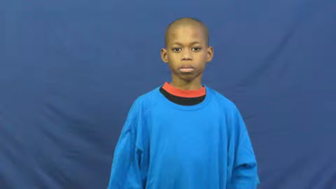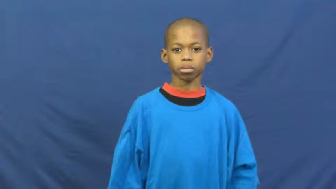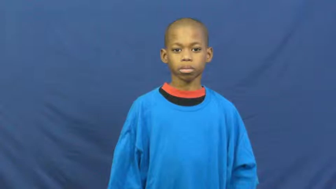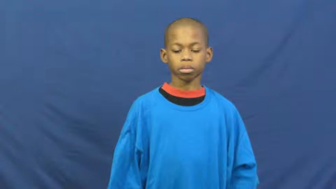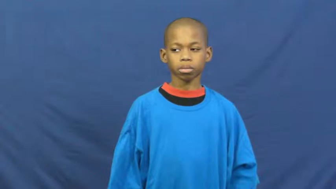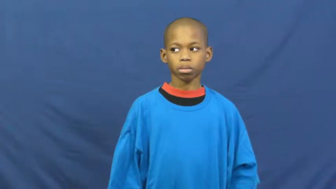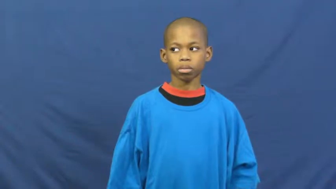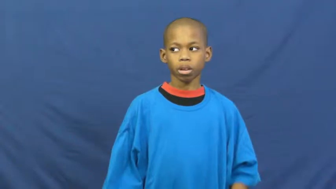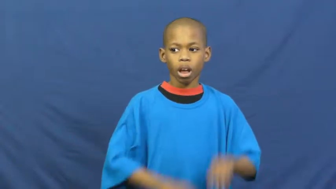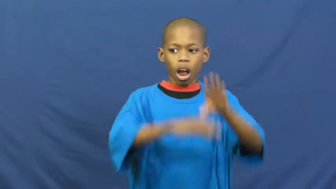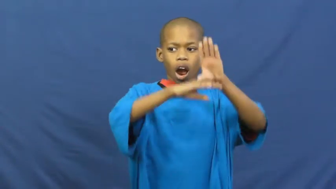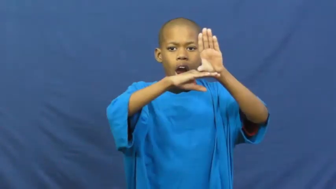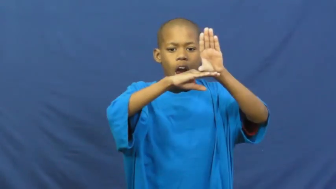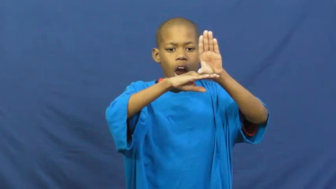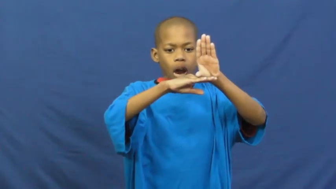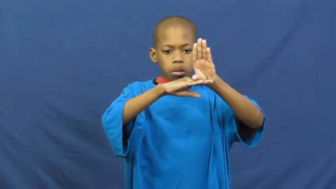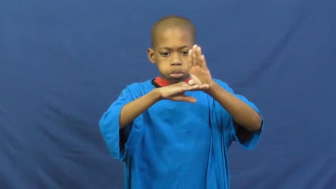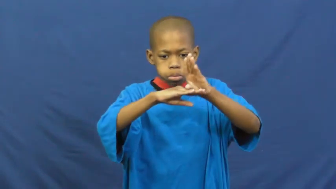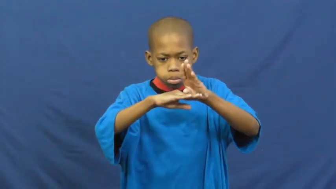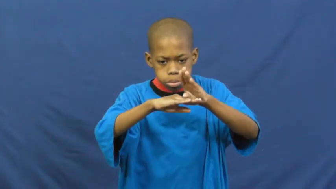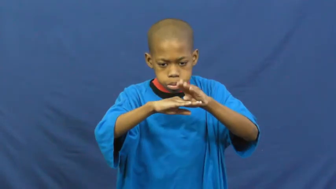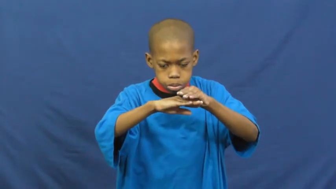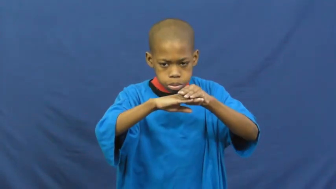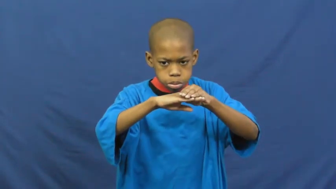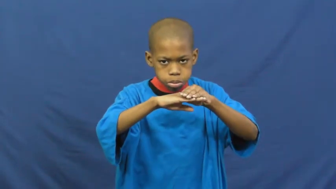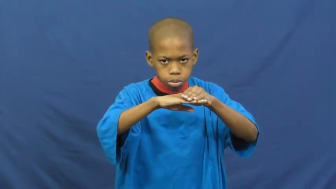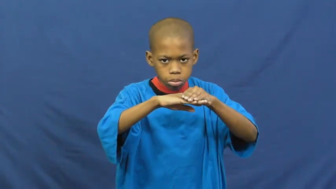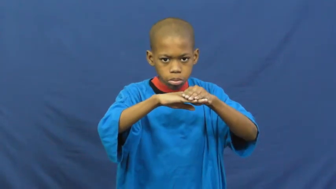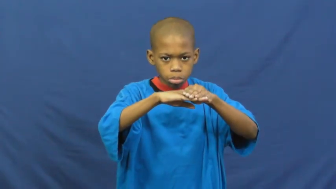demoralize